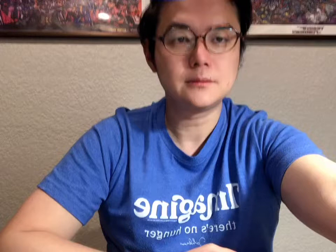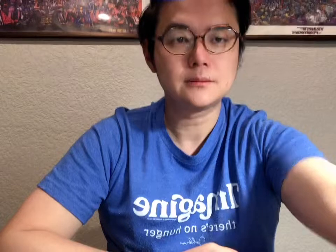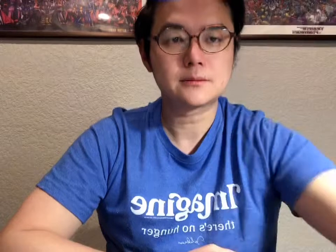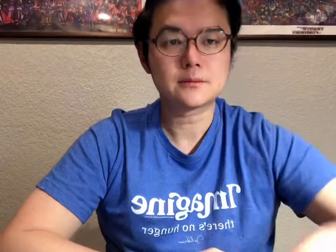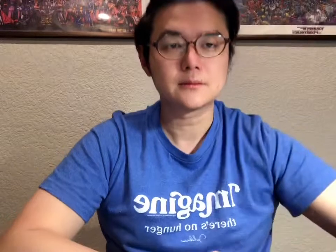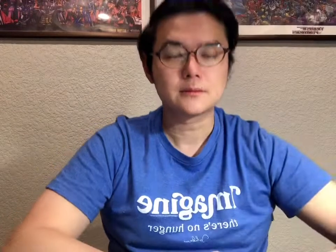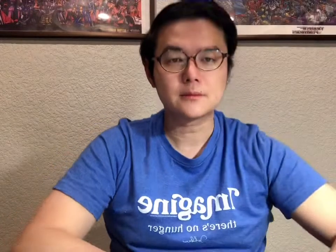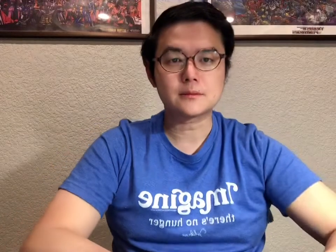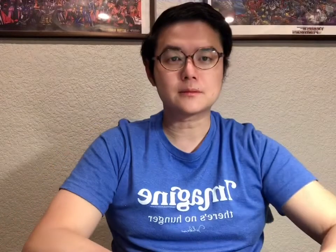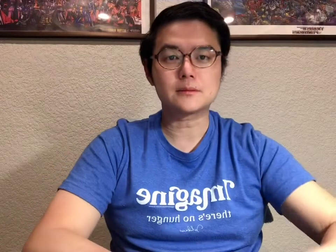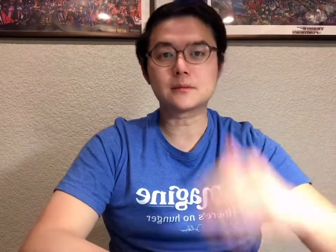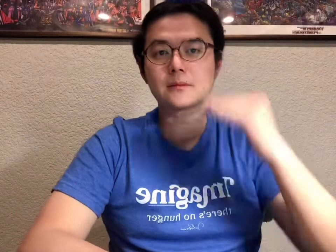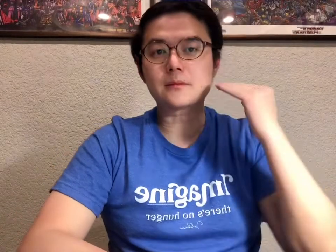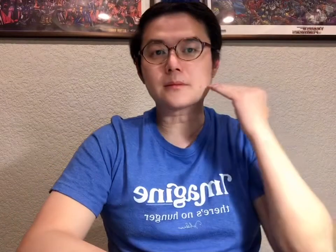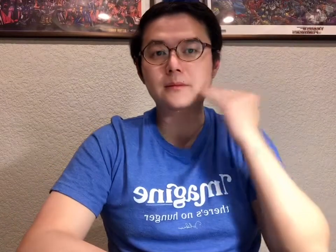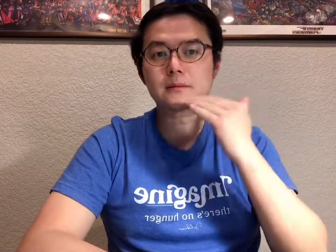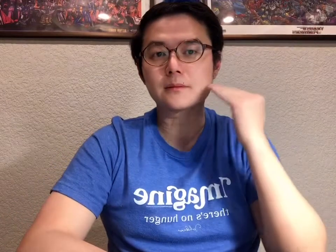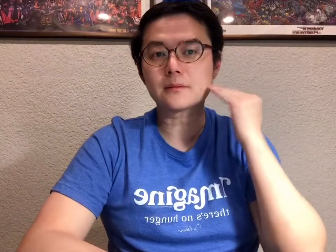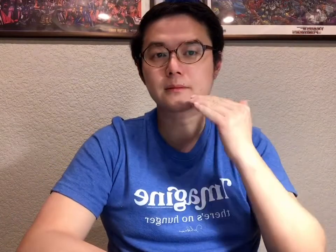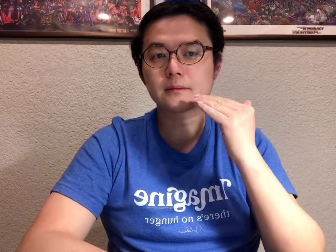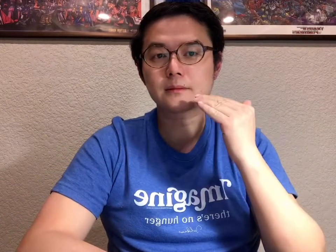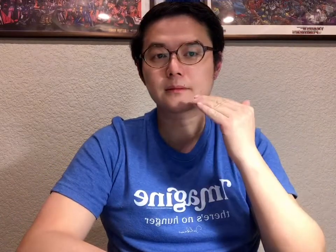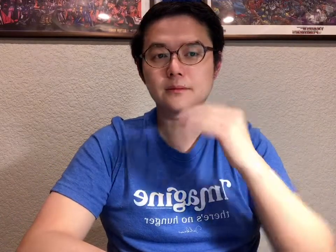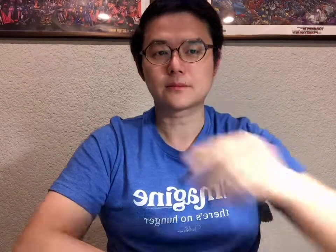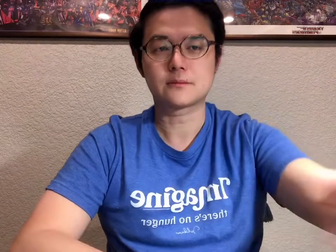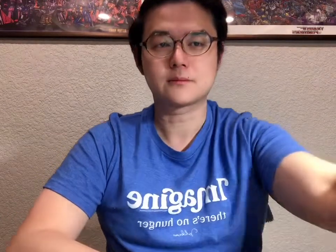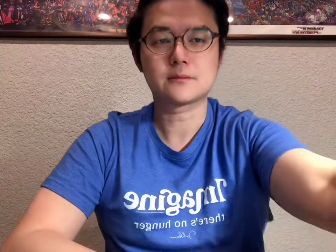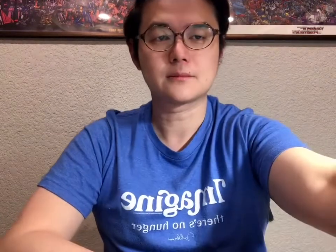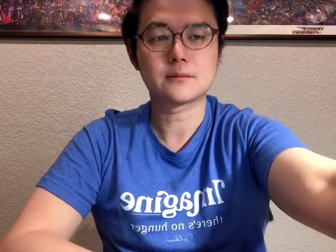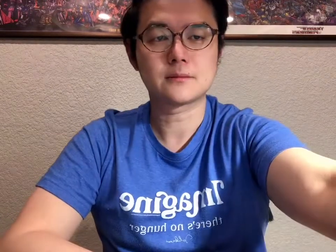Elder Brother’s Wife